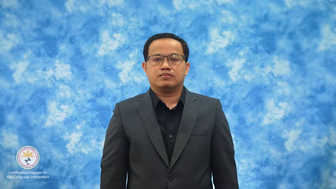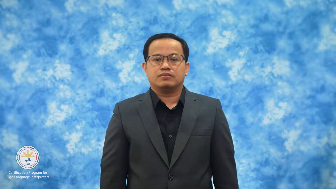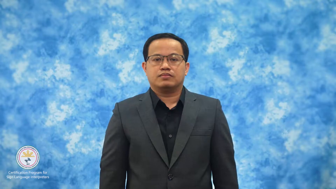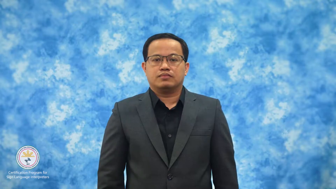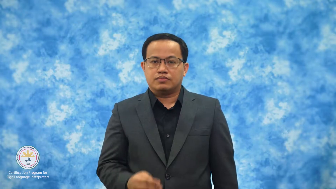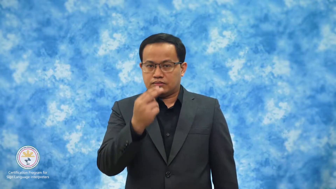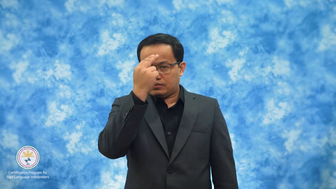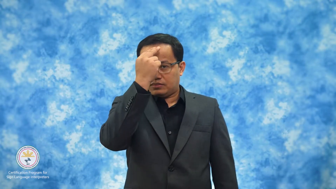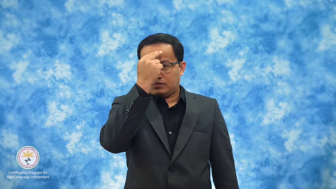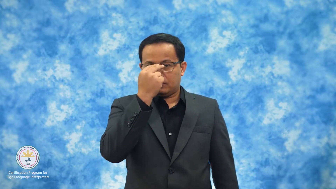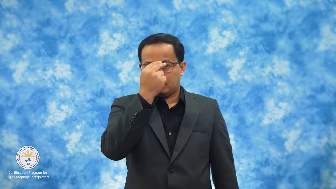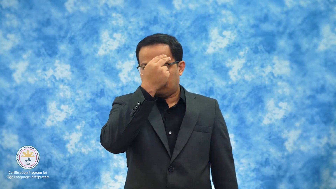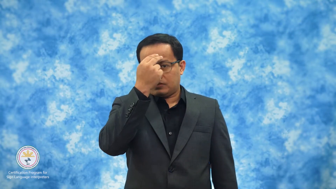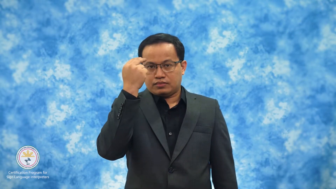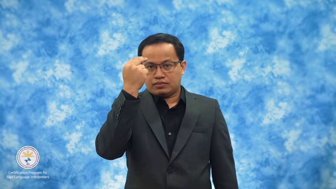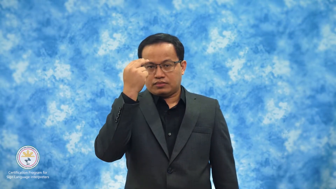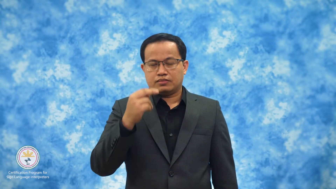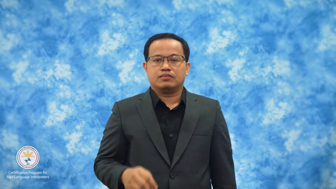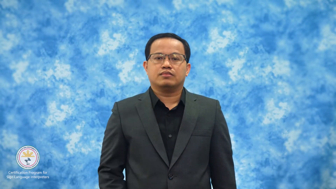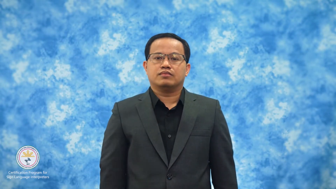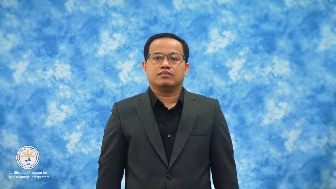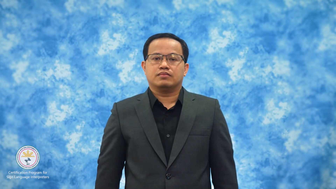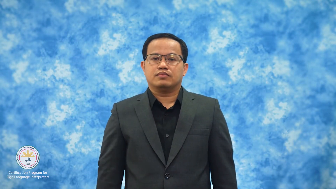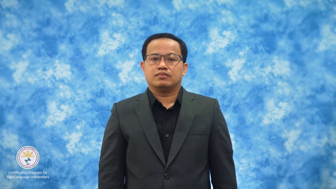Catholic